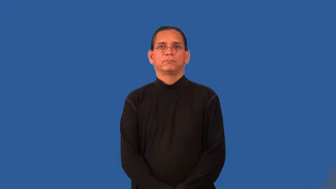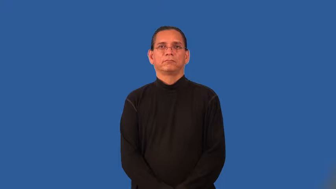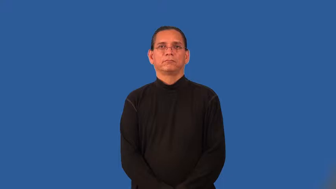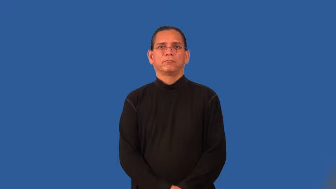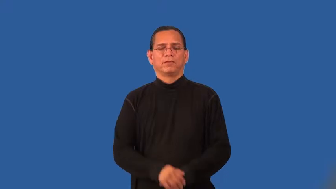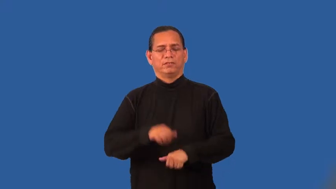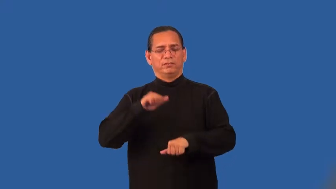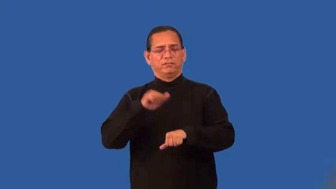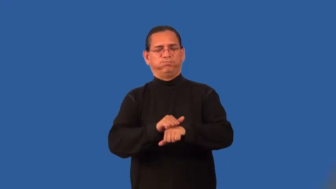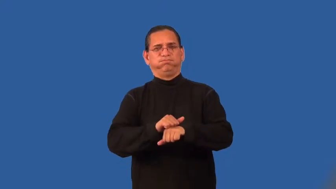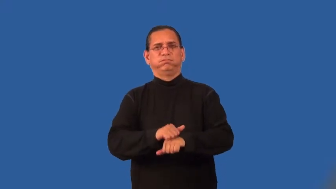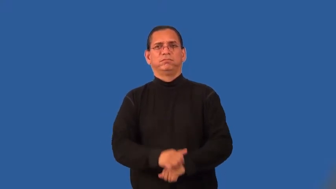stiff,firm,hardy,sound,sturdy,strong,rugged,stout,sure